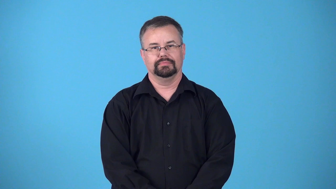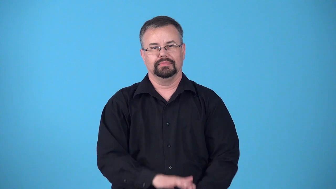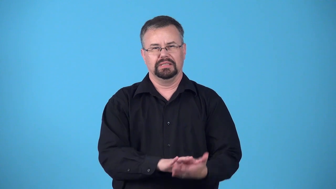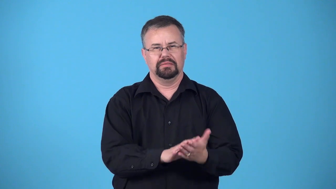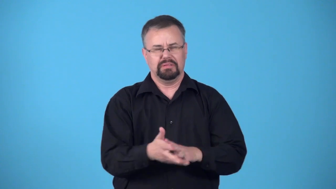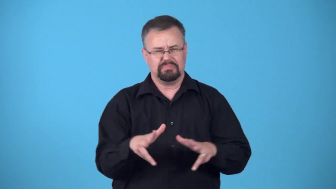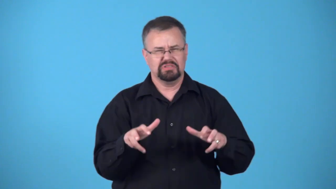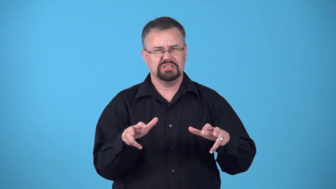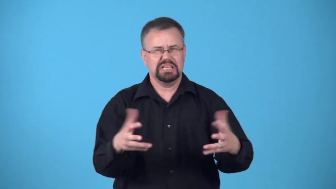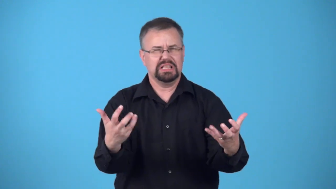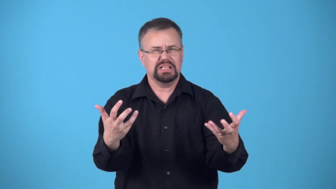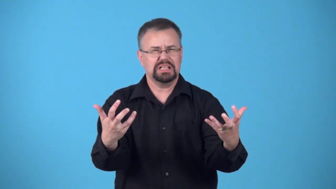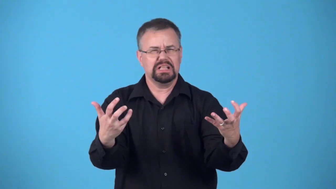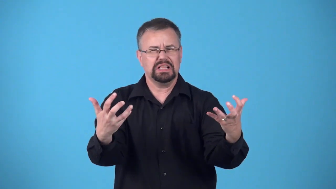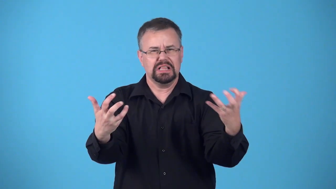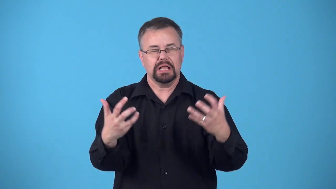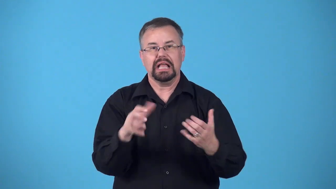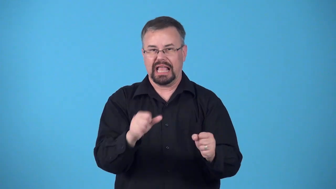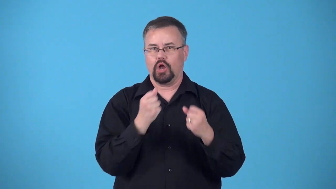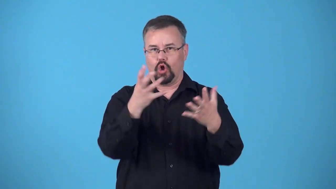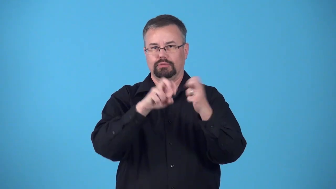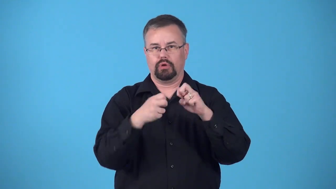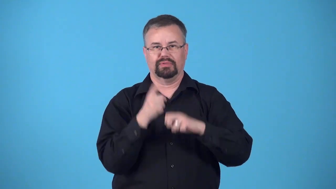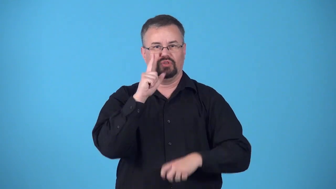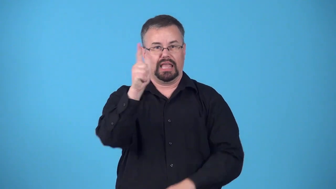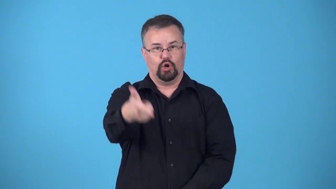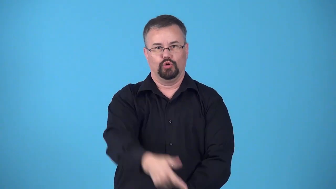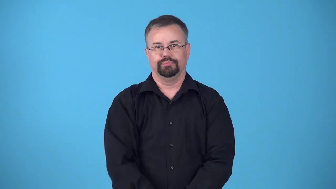pigs get fat, hogs get slaughtered